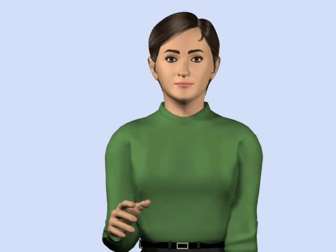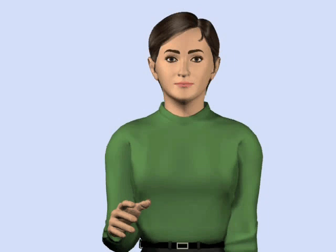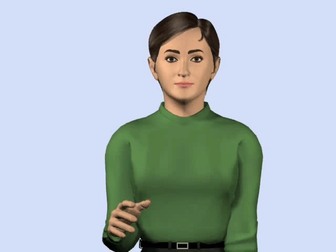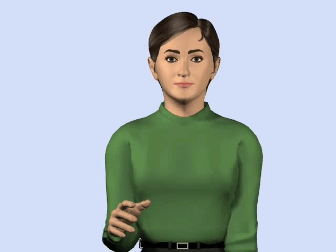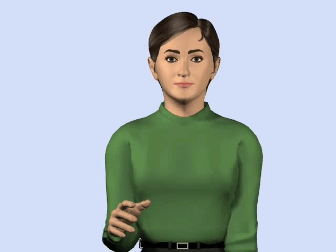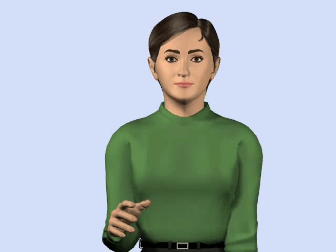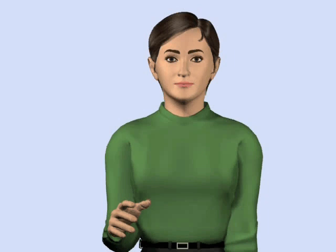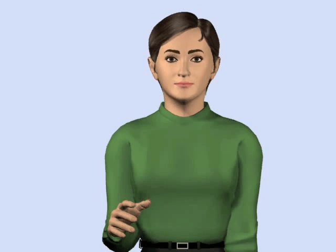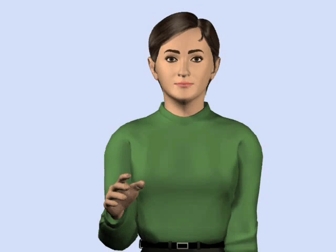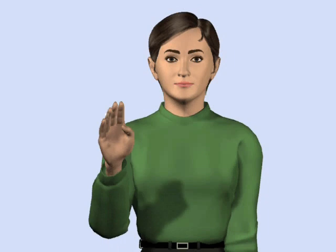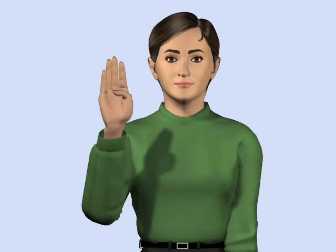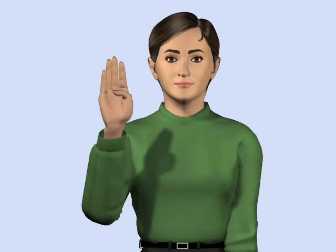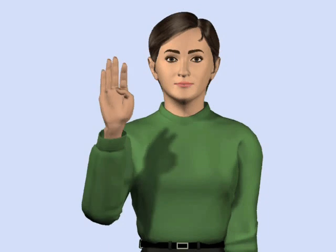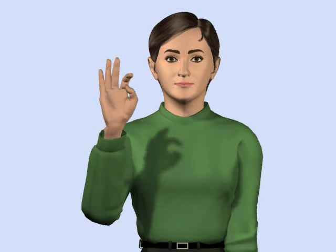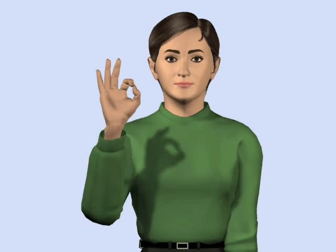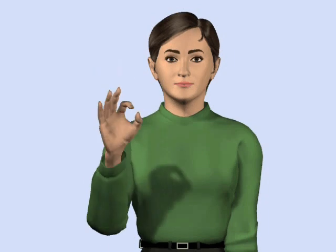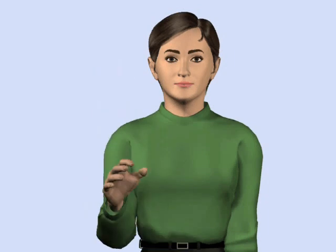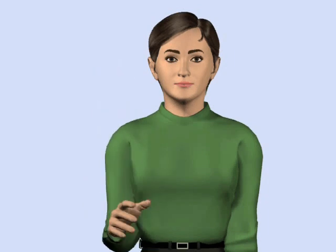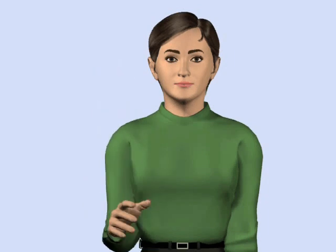Bellow Falls,VT,Bakersfield,CA